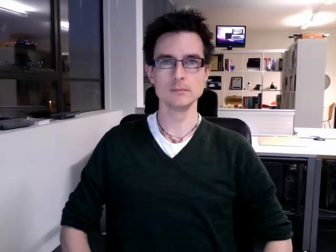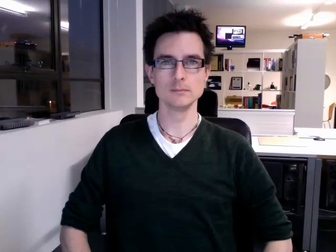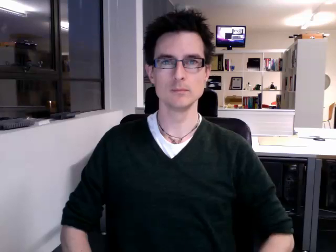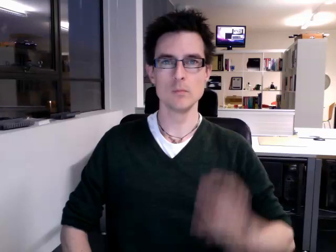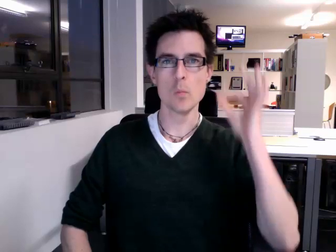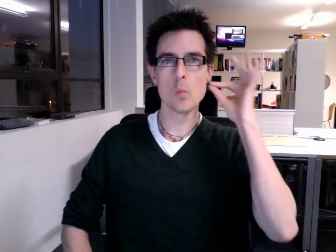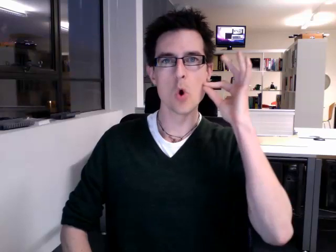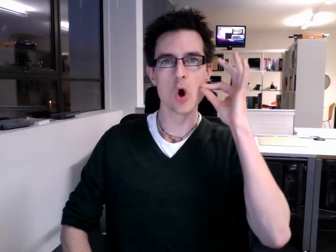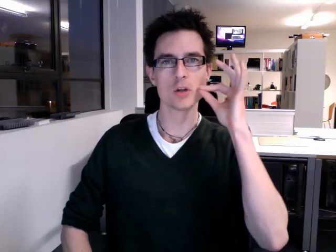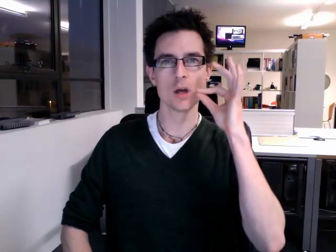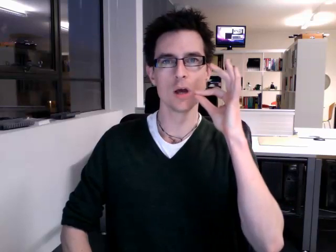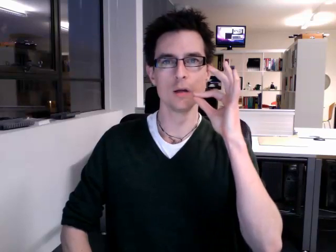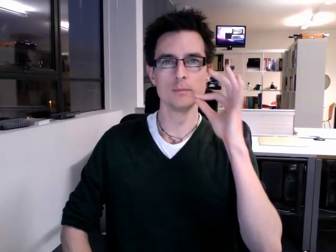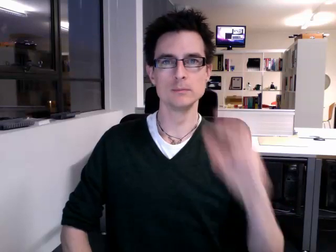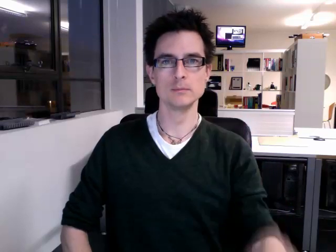water